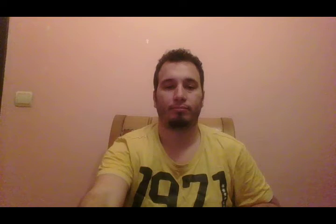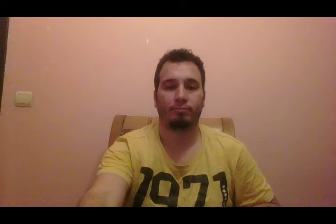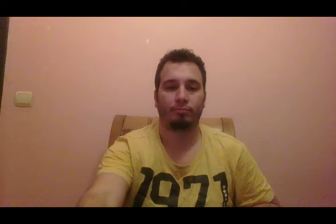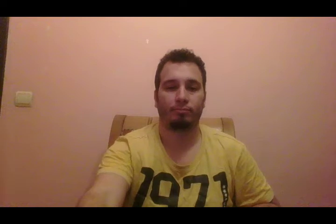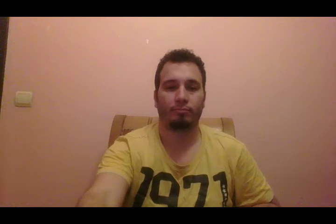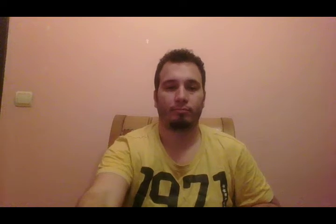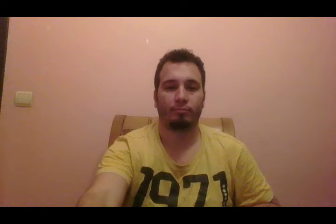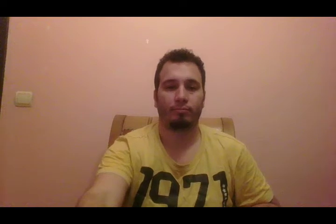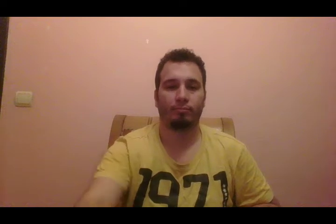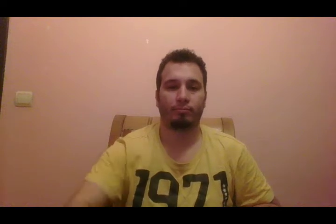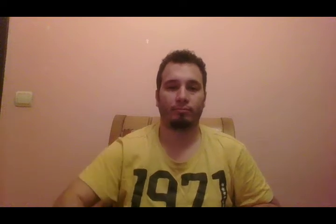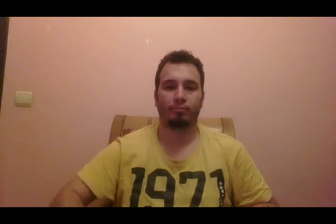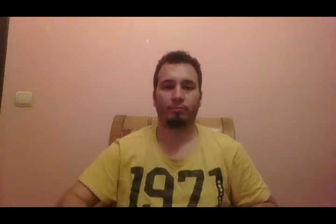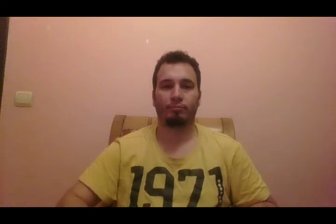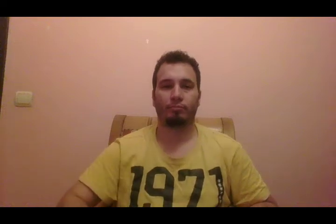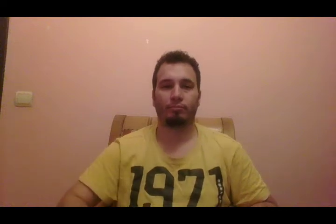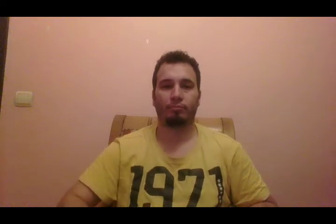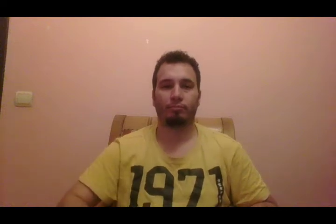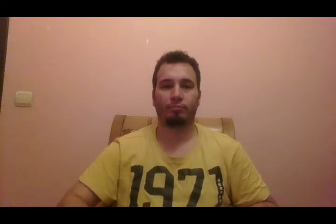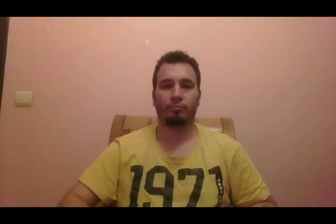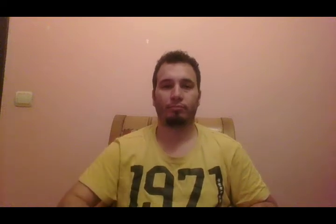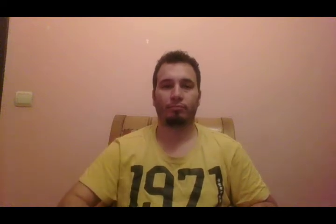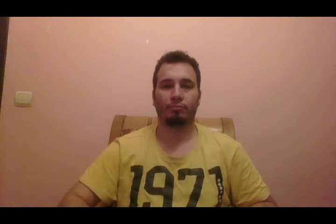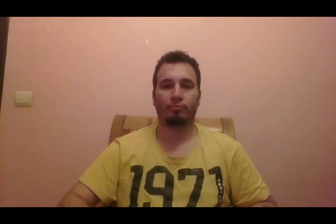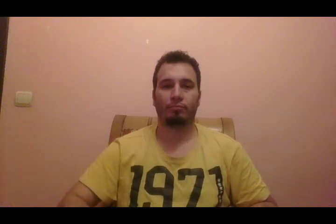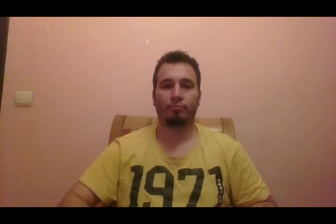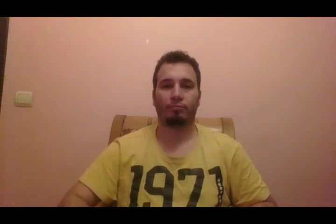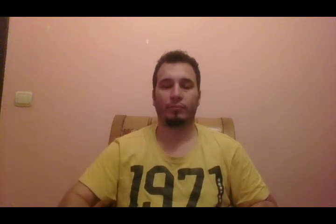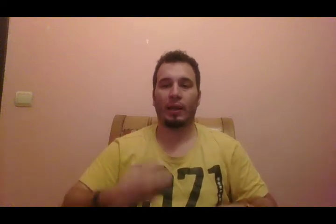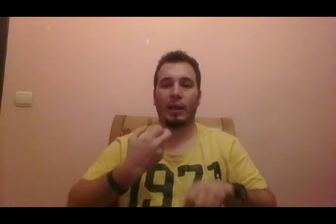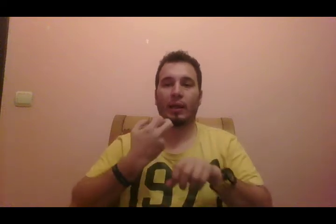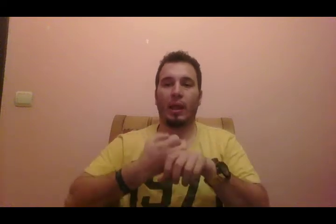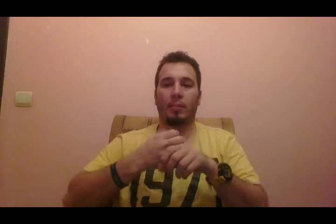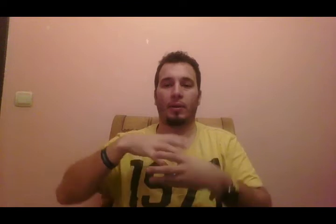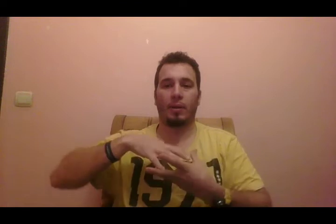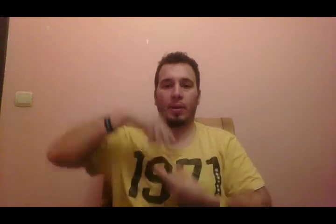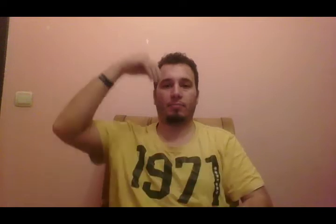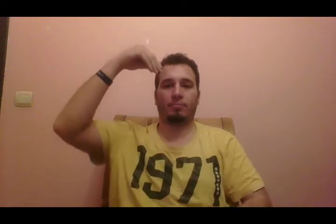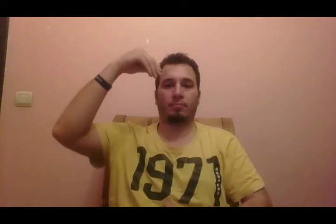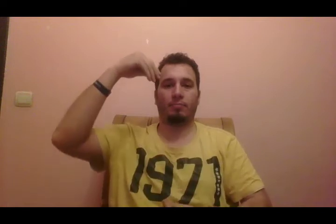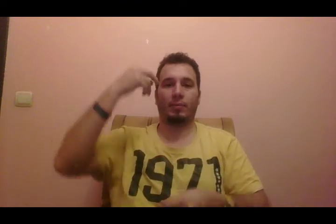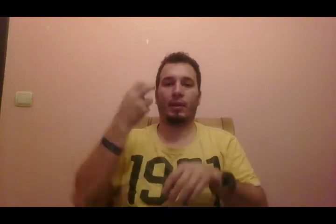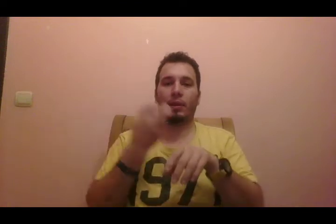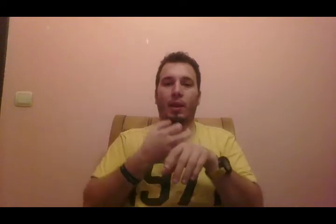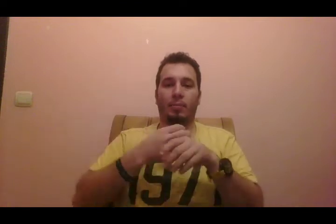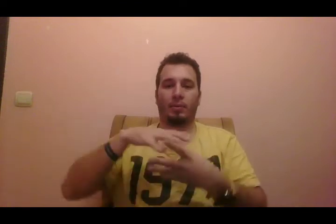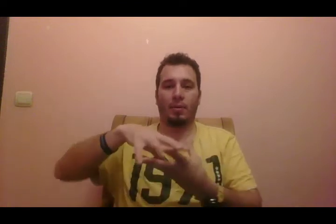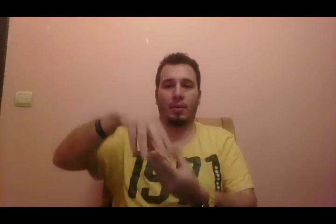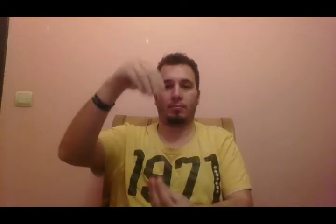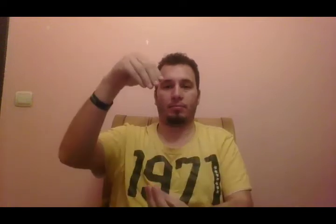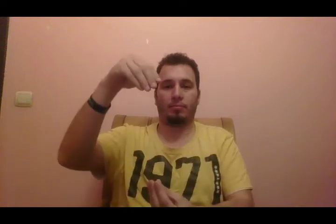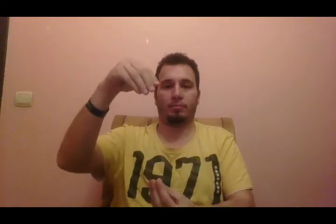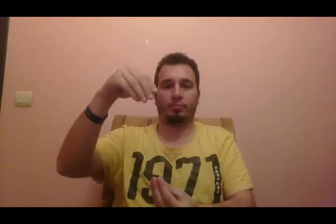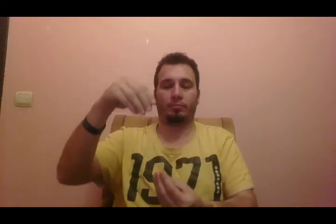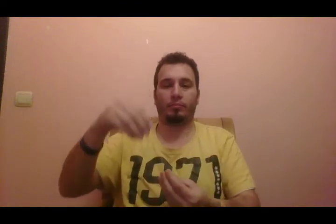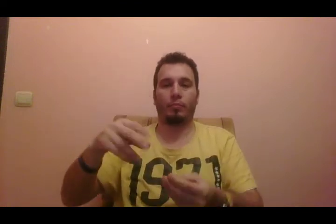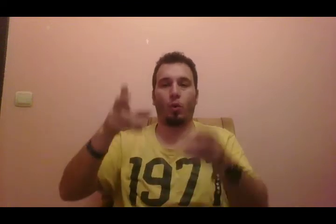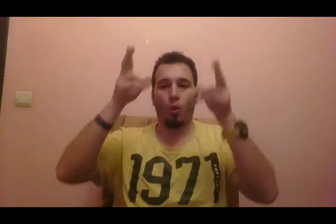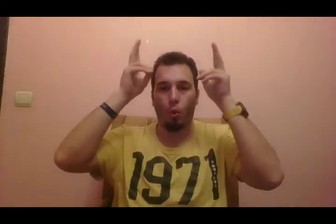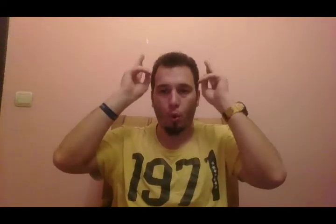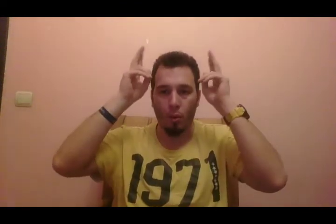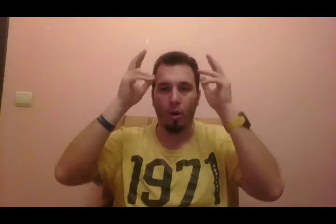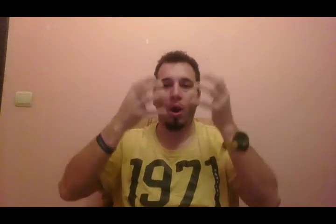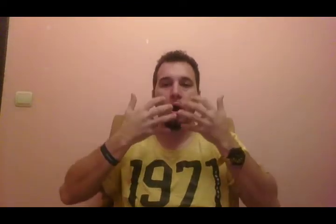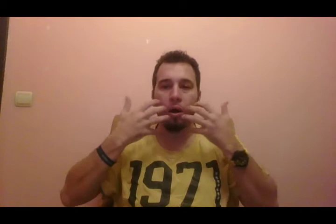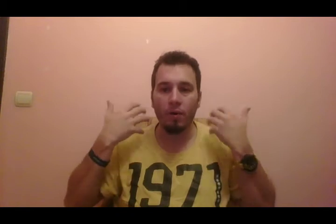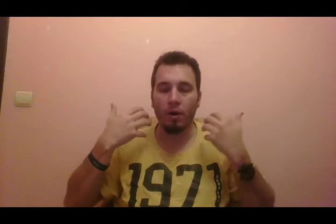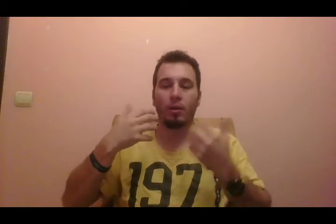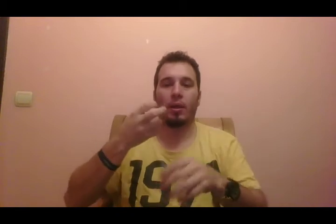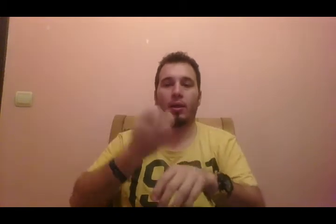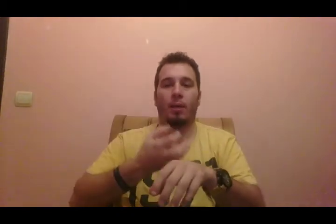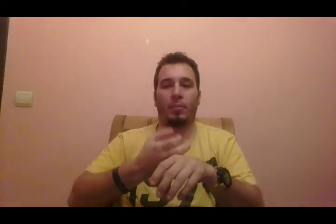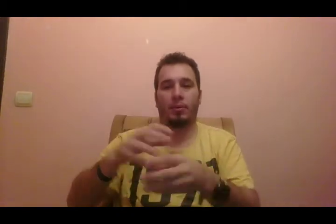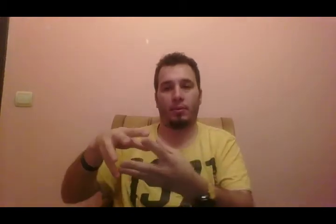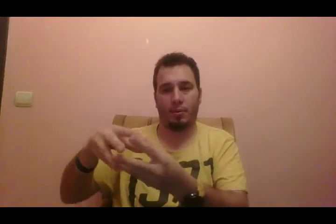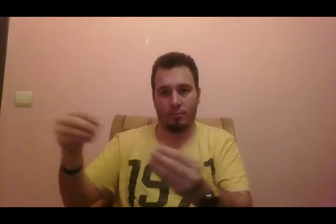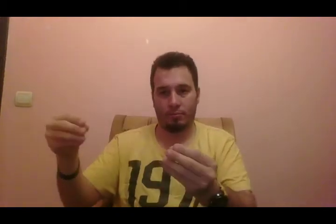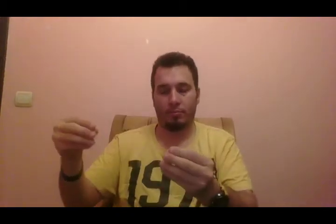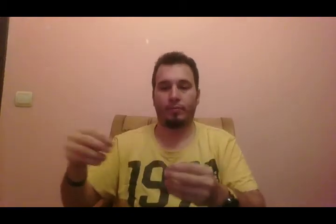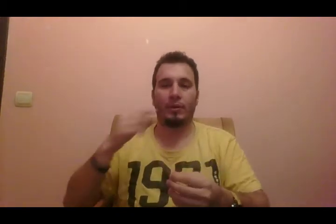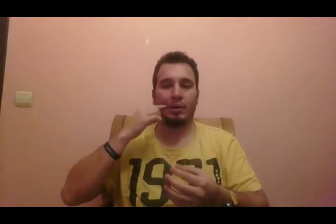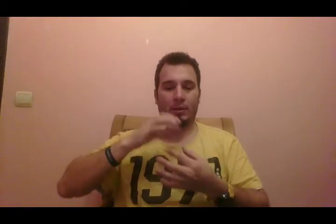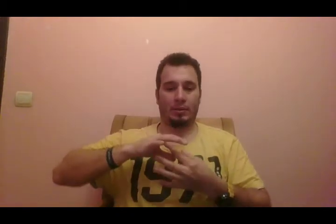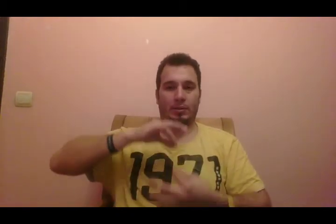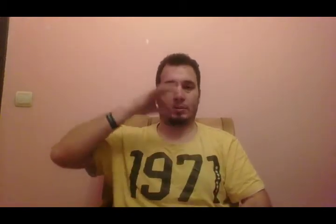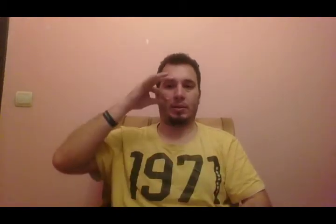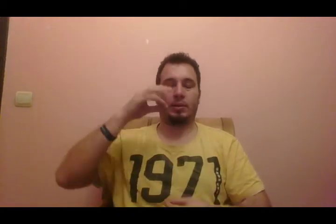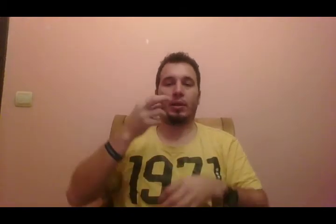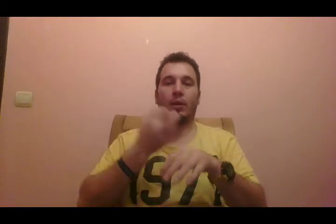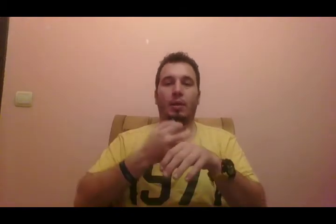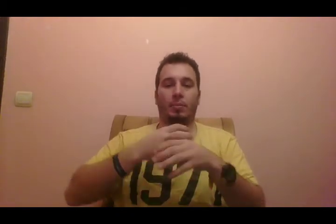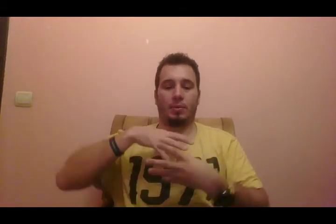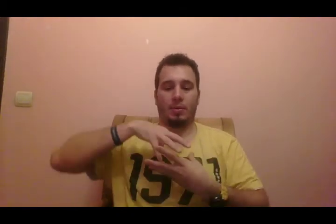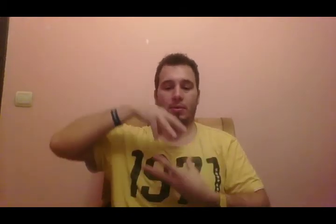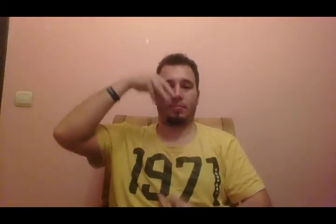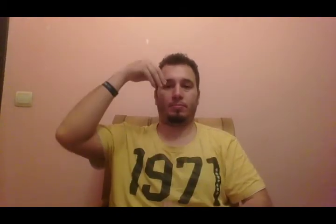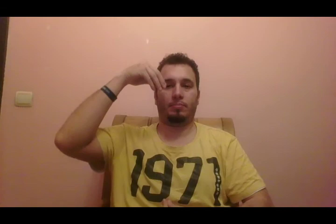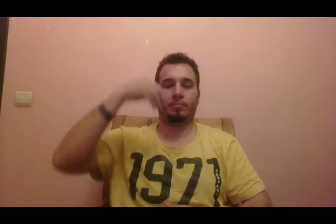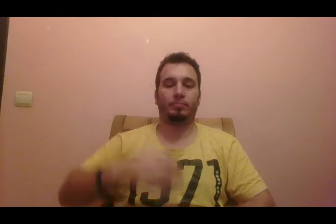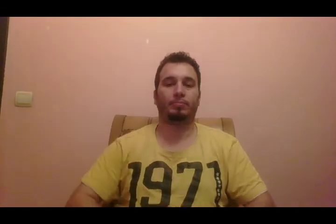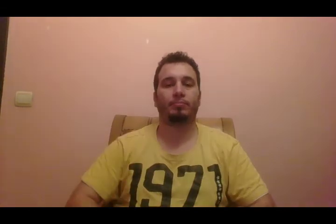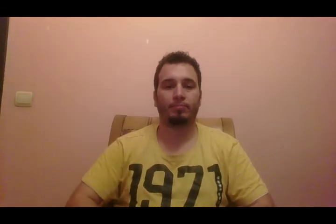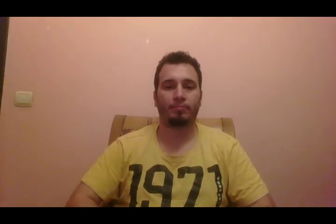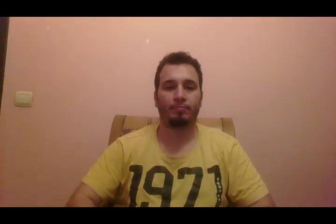skeleton